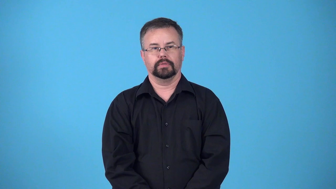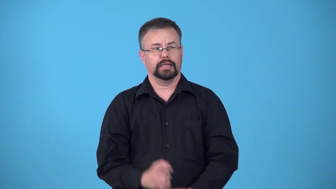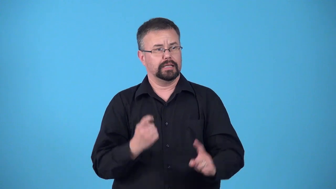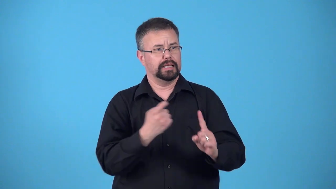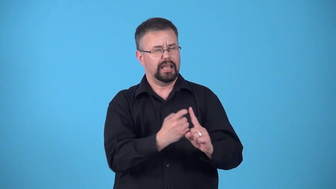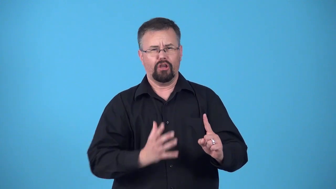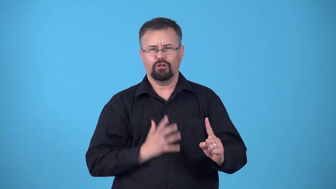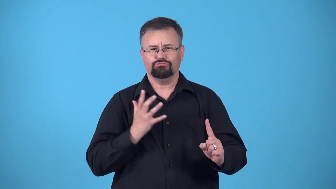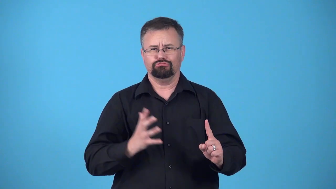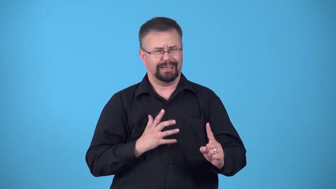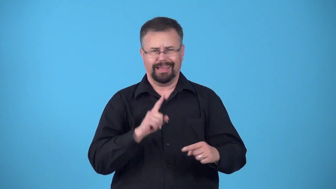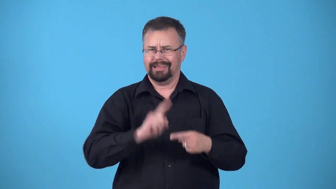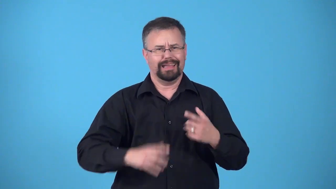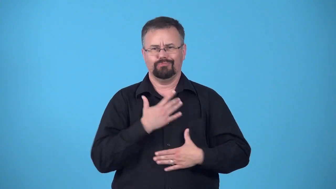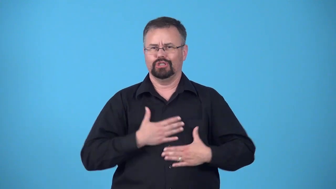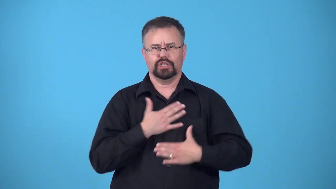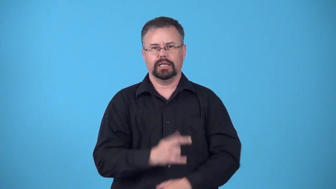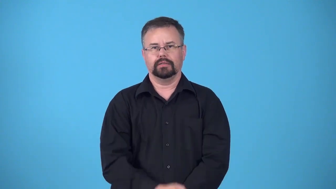throw pearls to the pigs